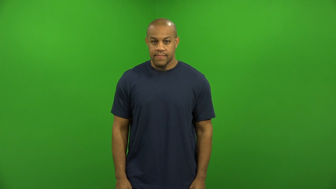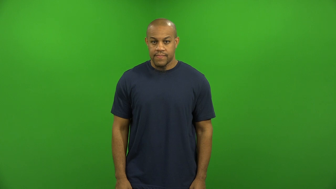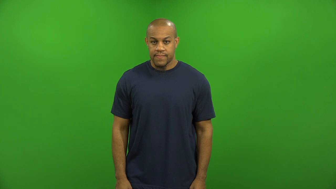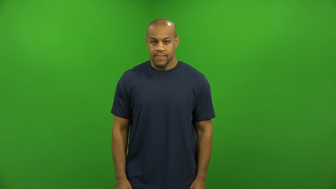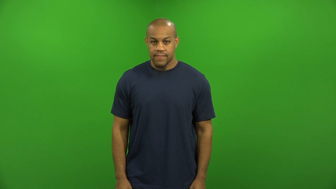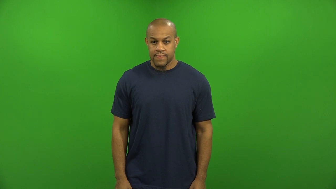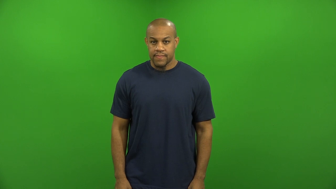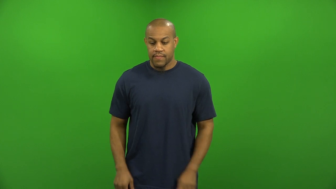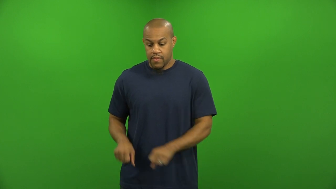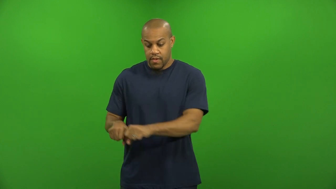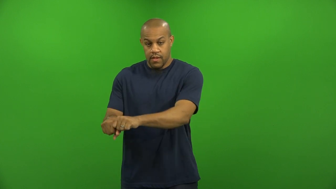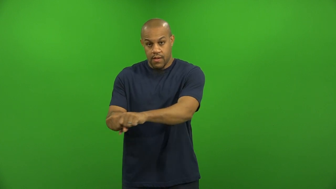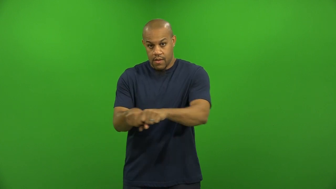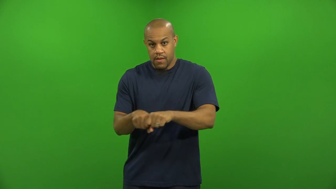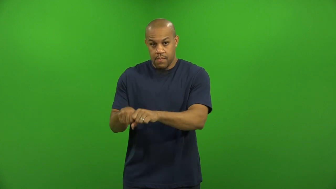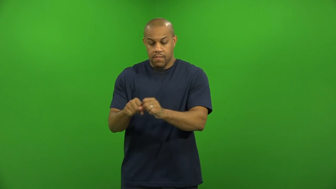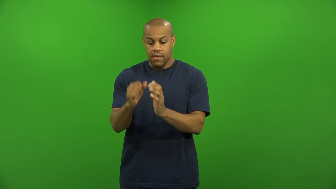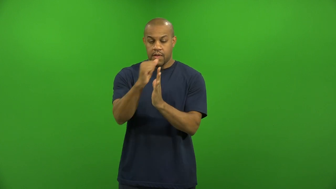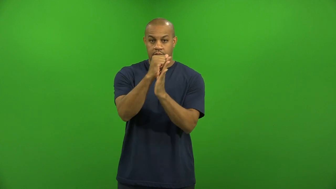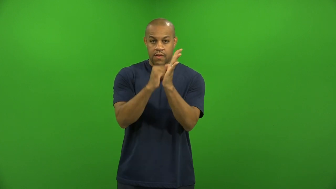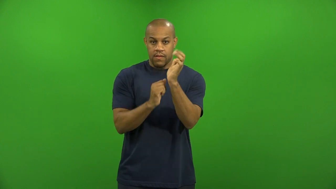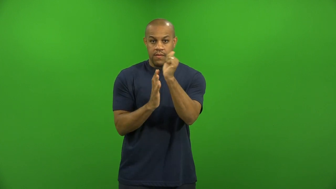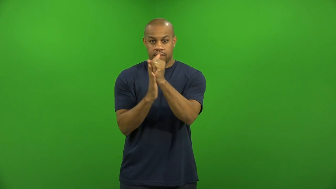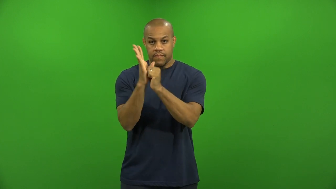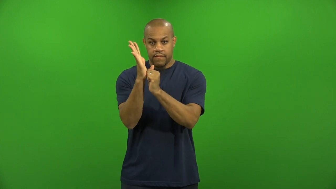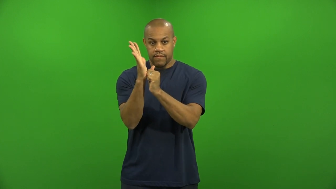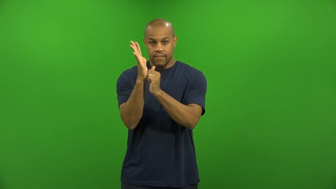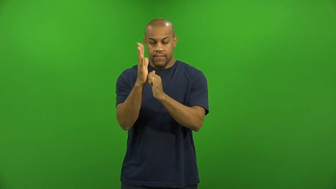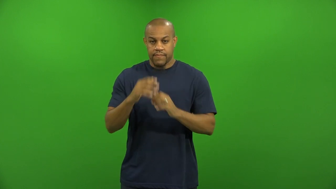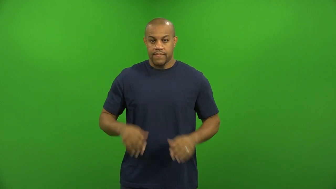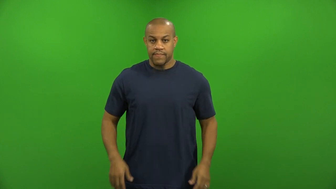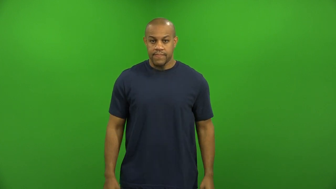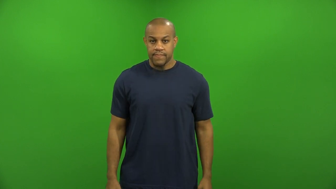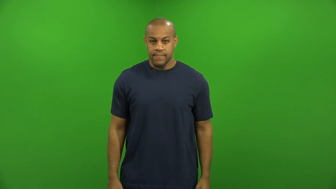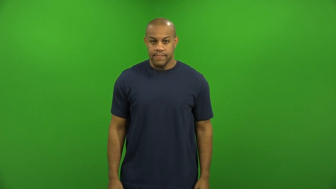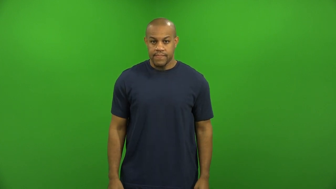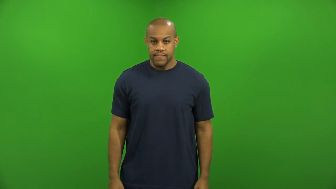Hammer glove